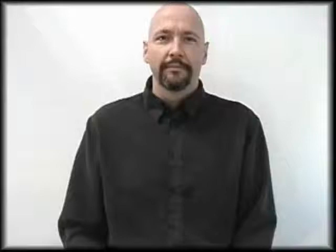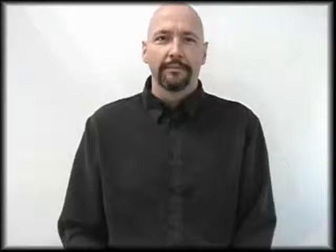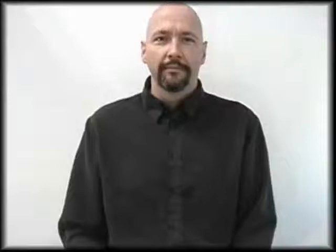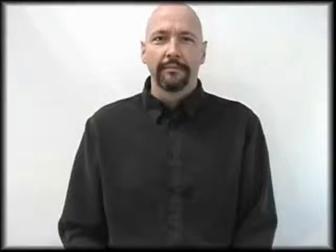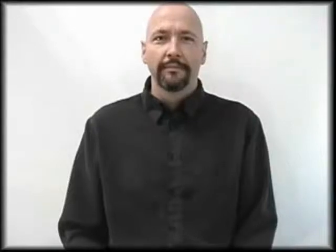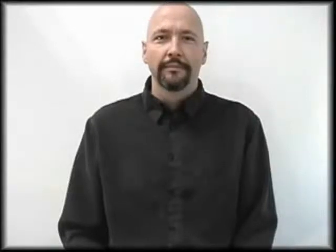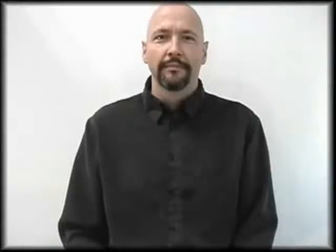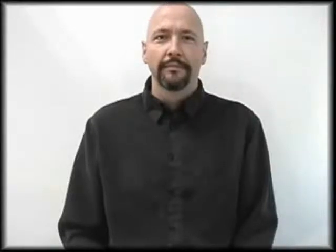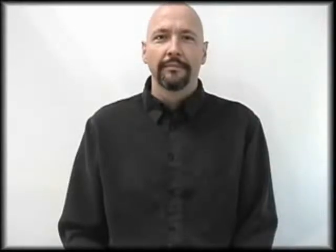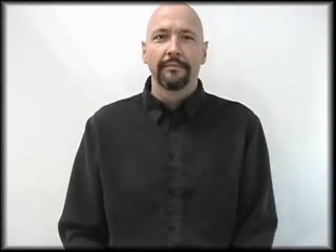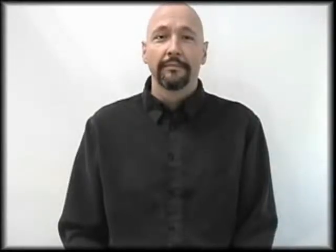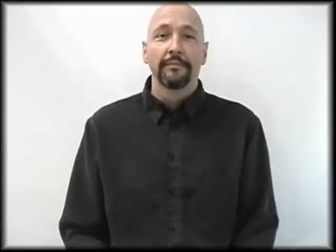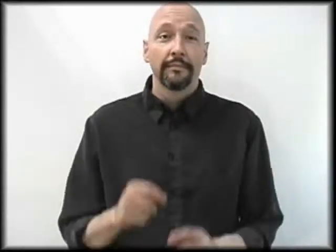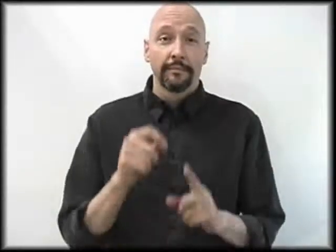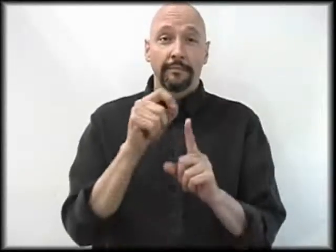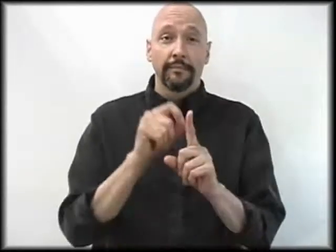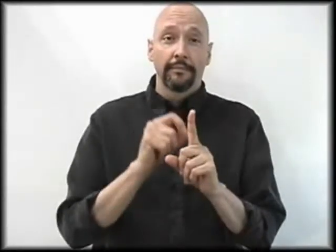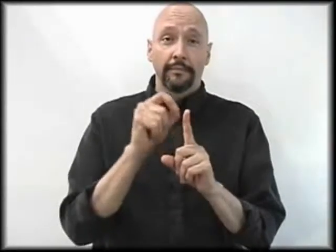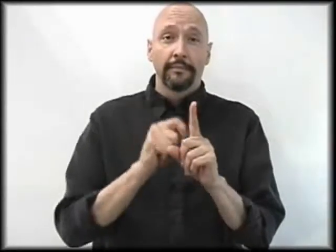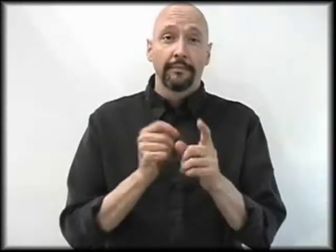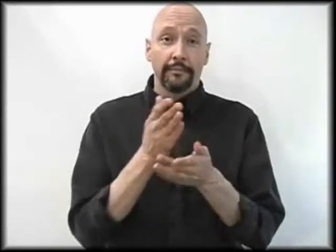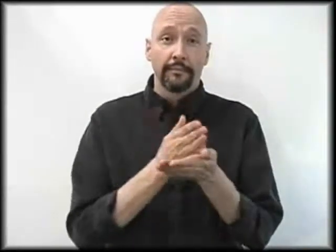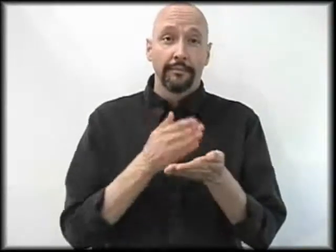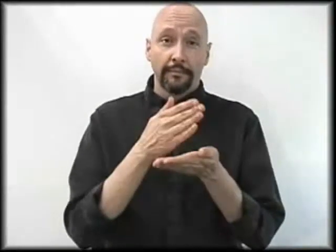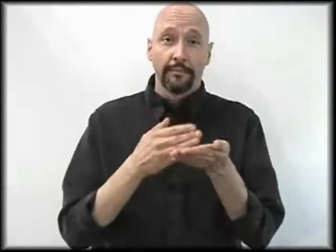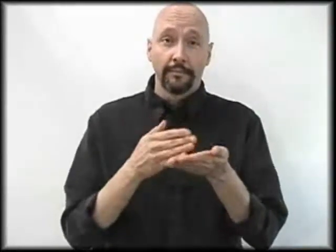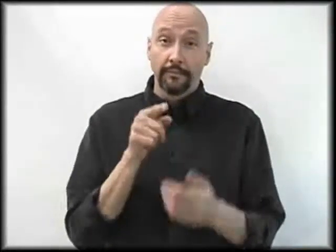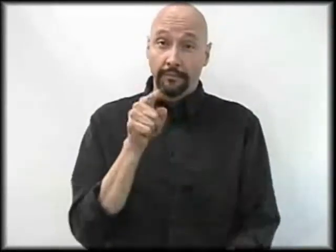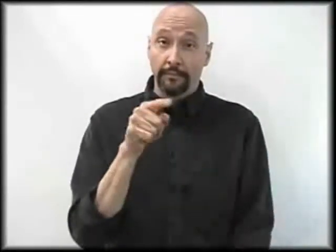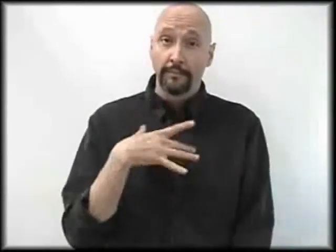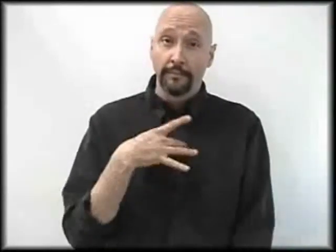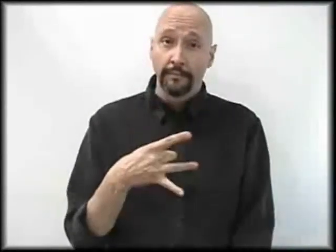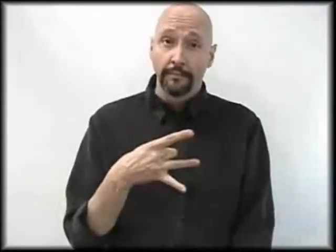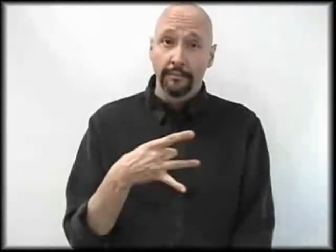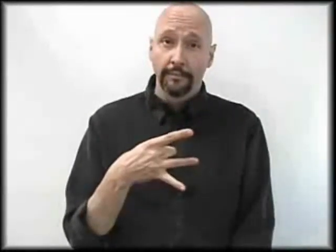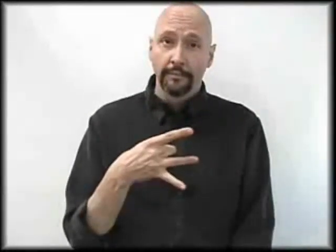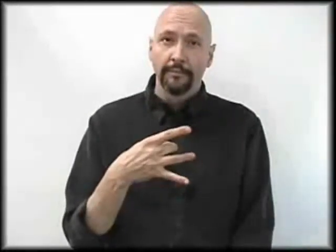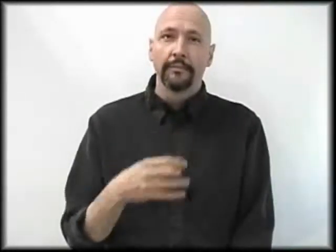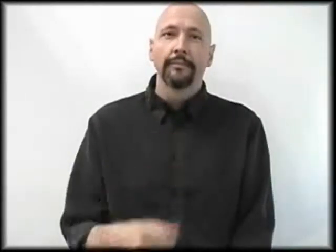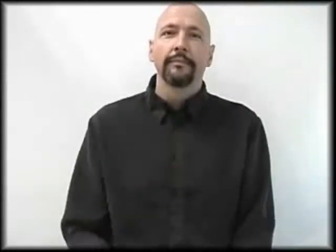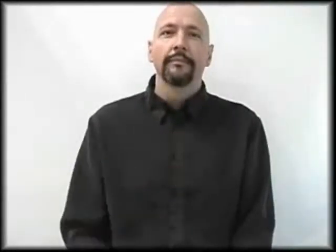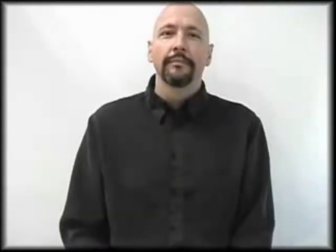BANANA PIE YOU LIKE?